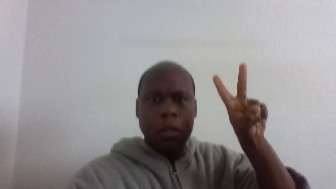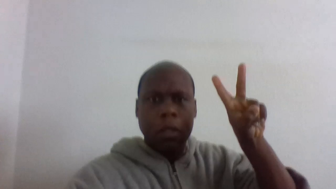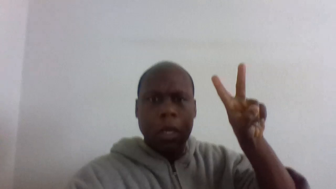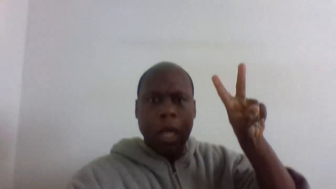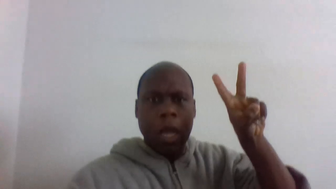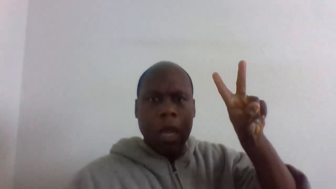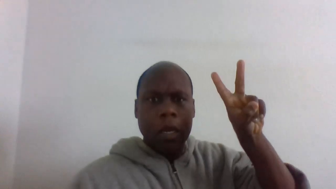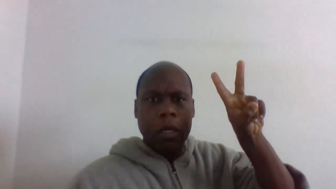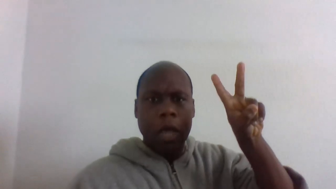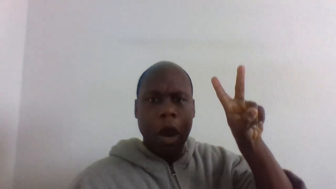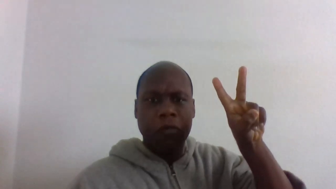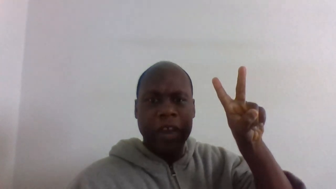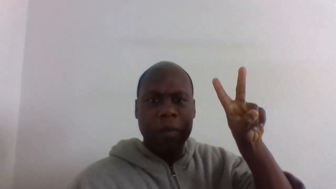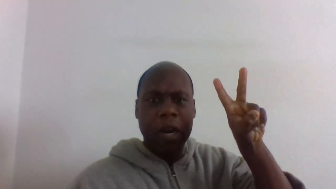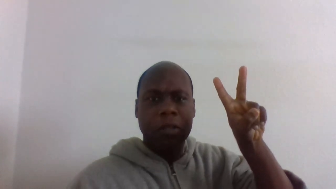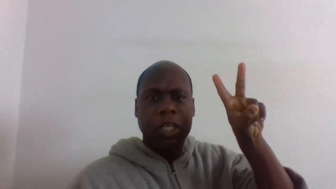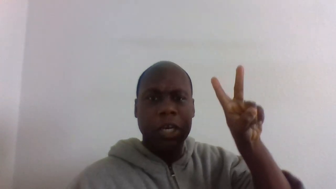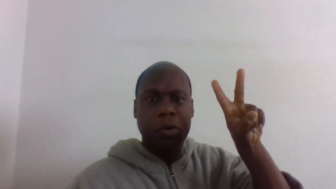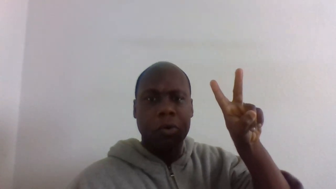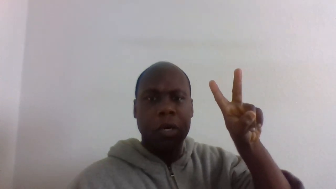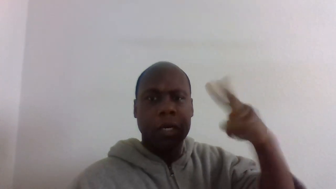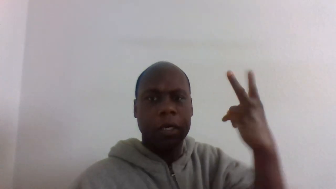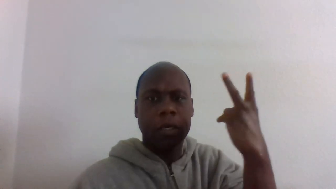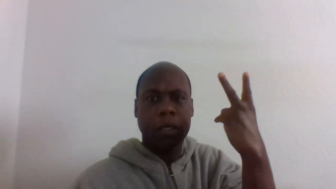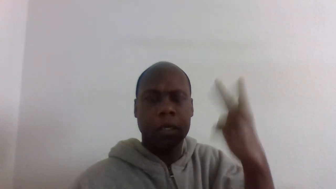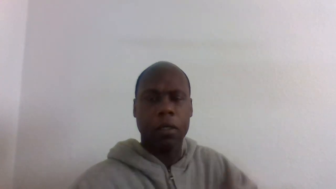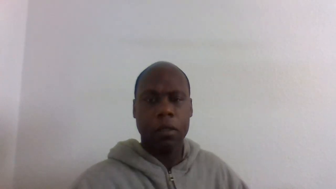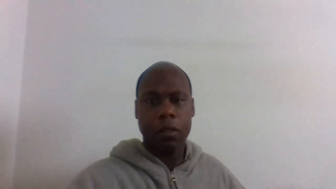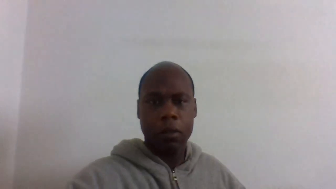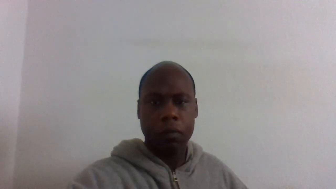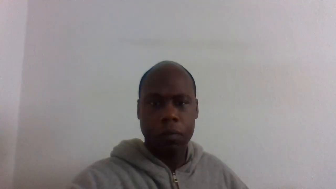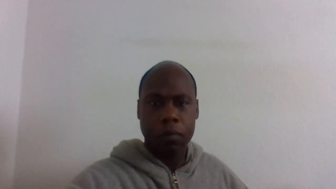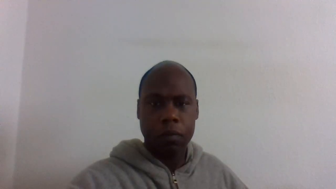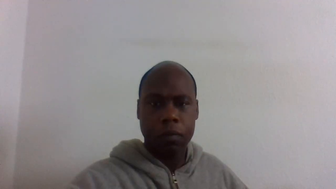November 2